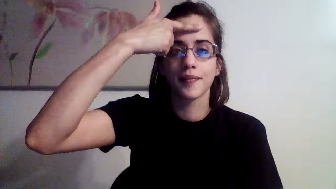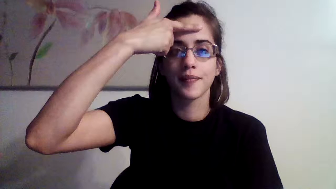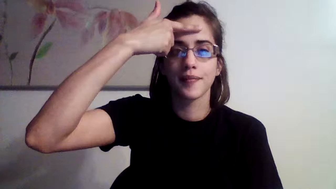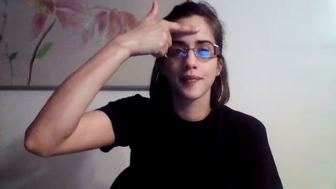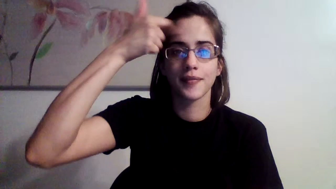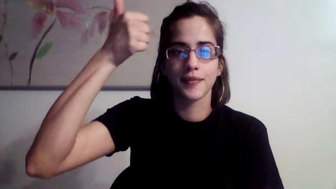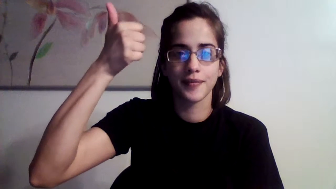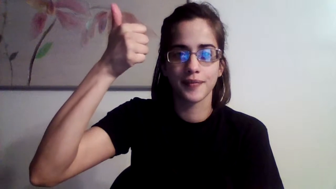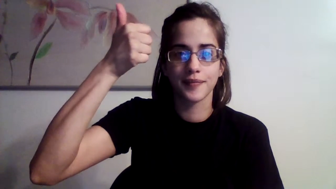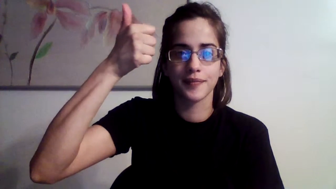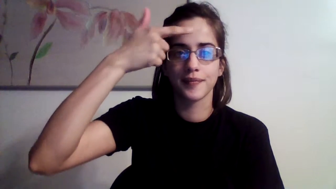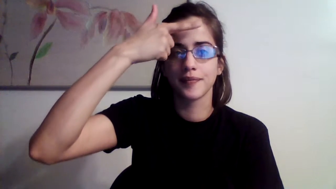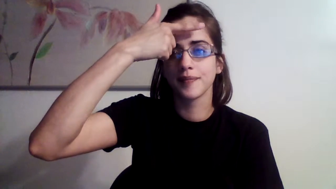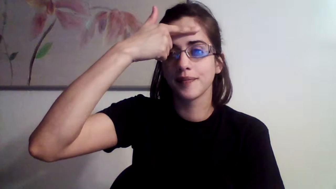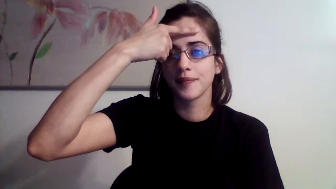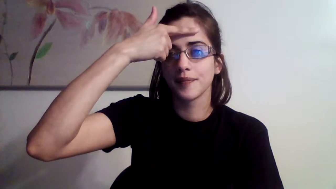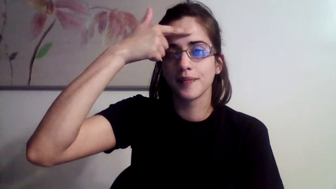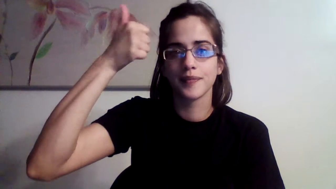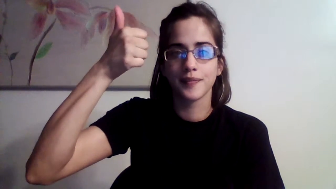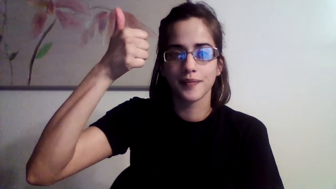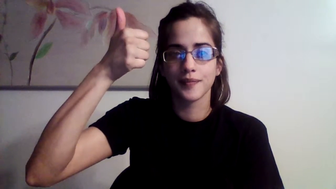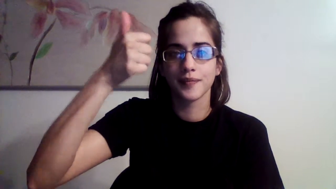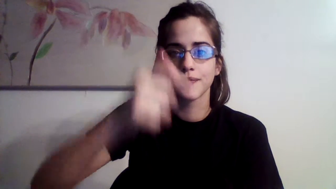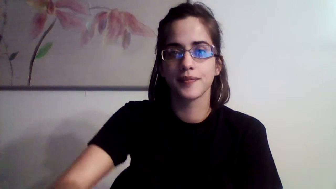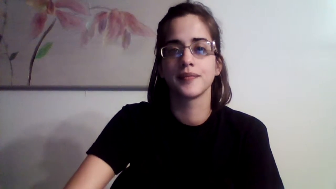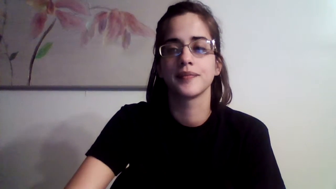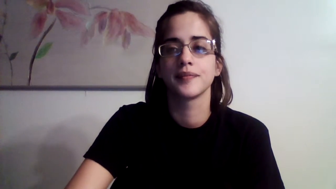BECAUSE